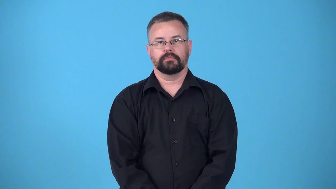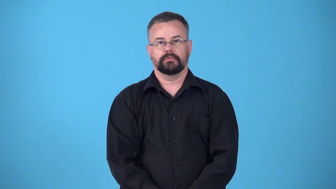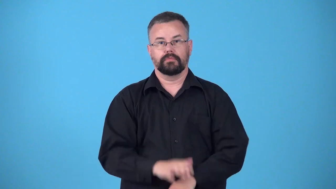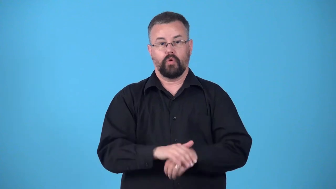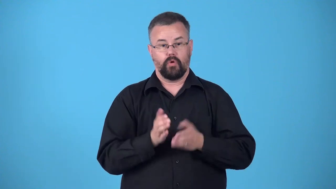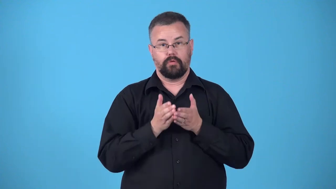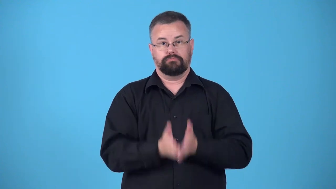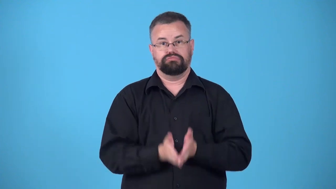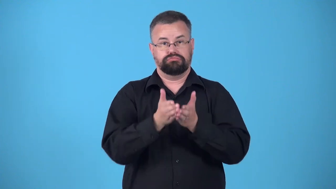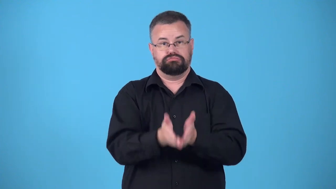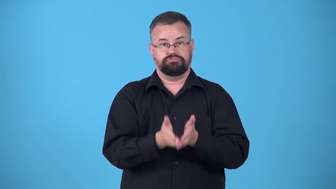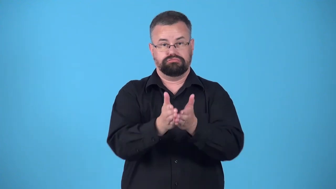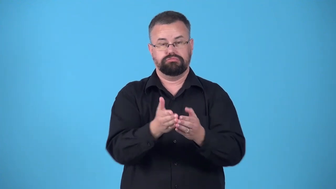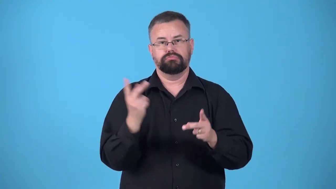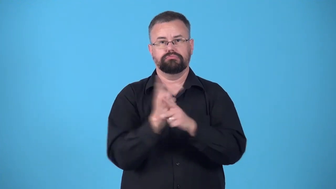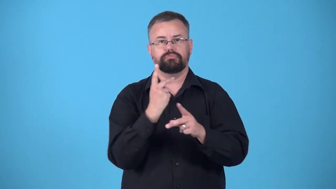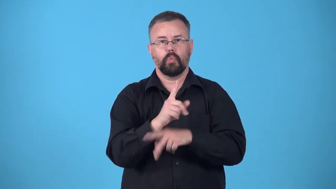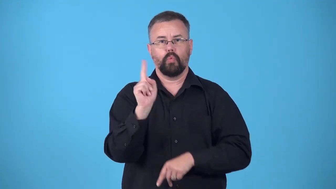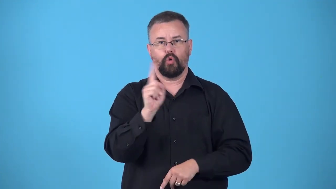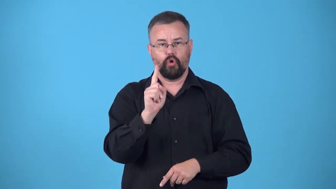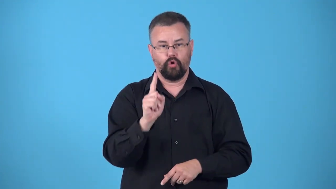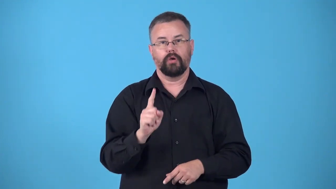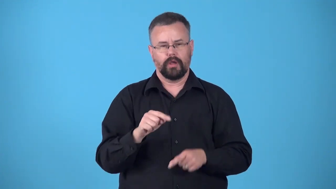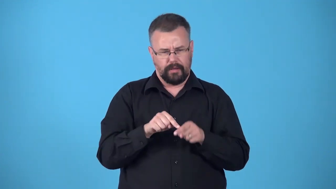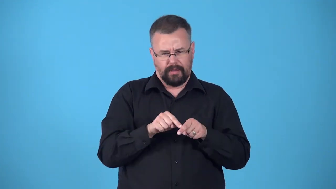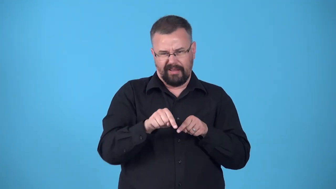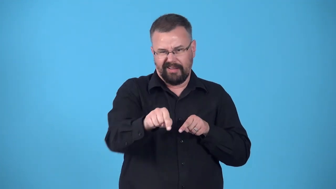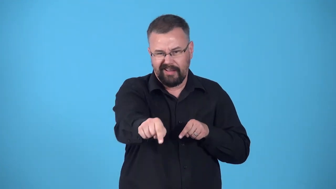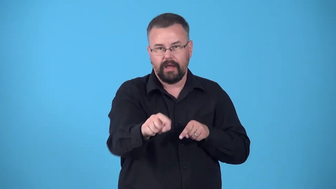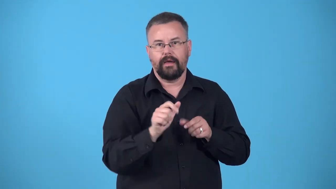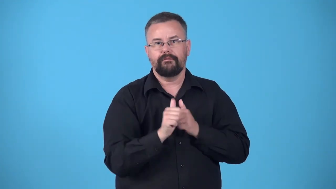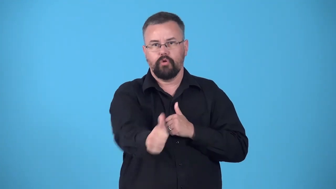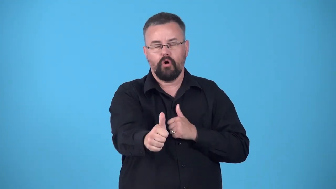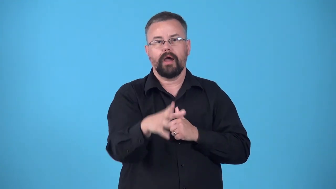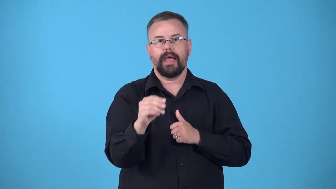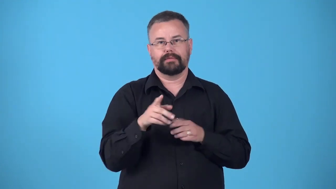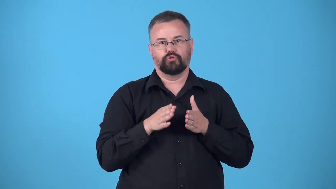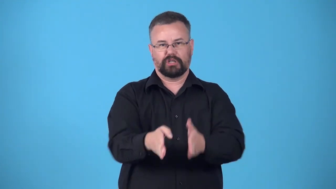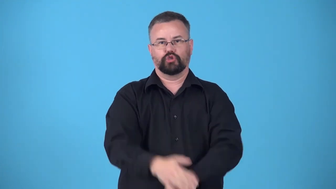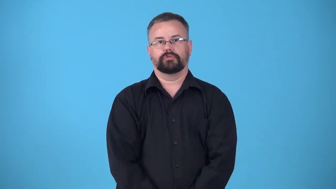dead reckoning